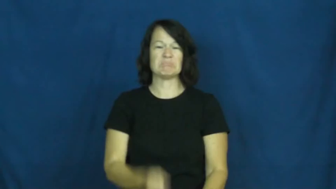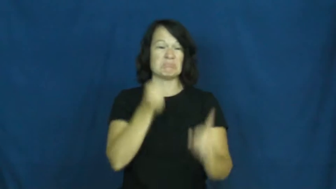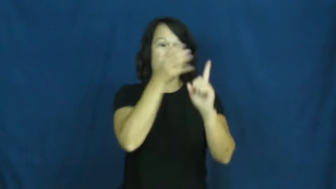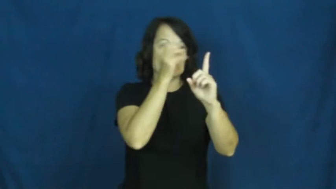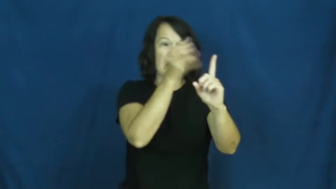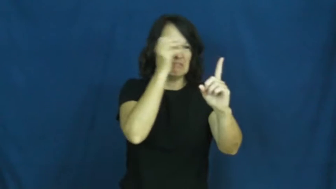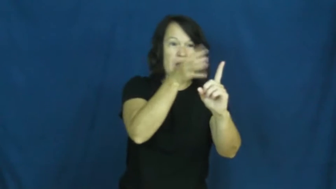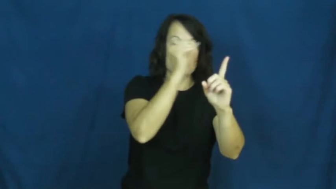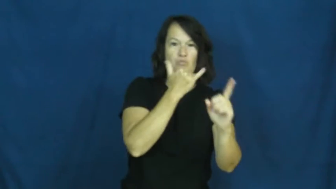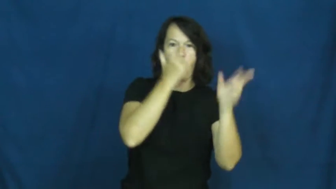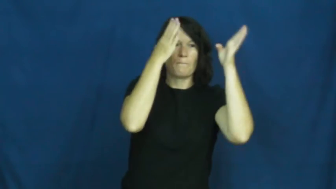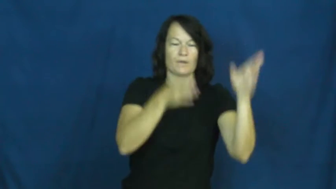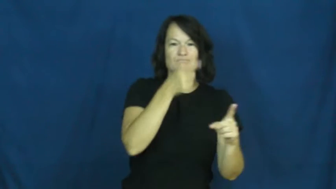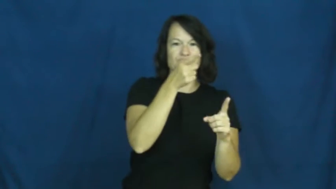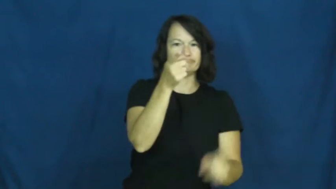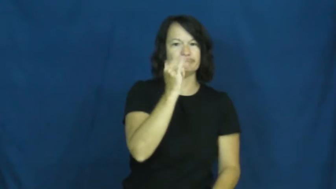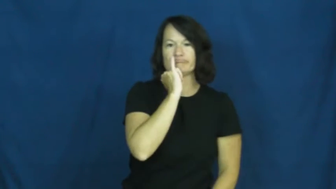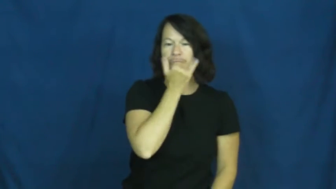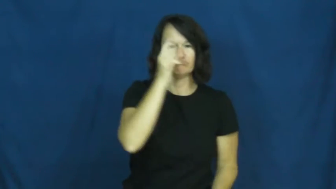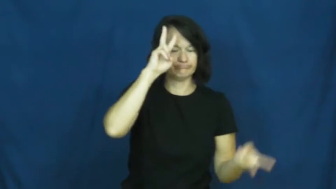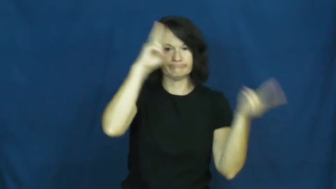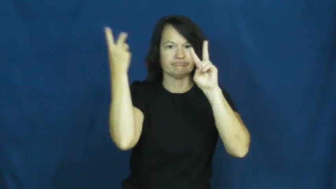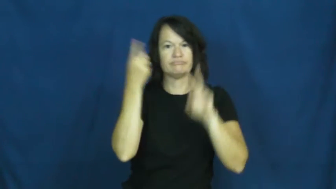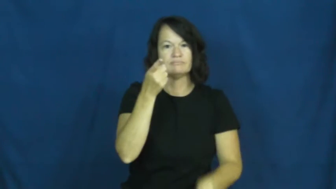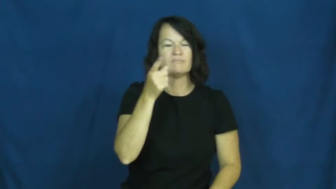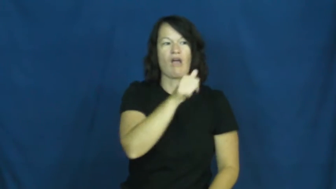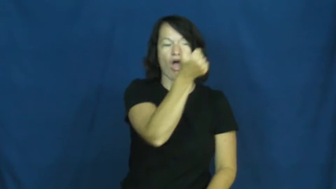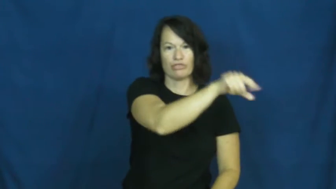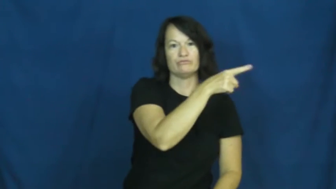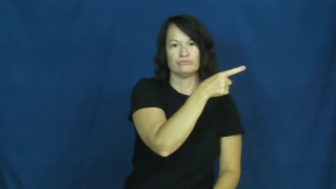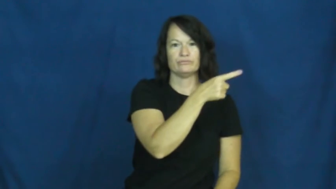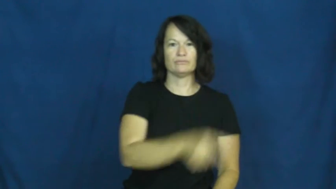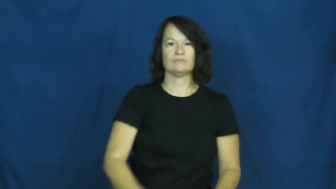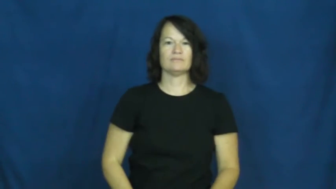barking up the wrong tree